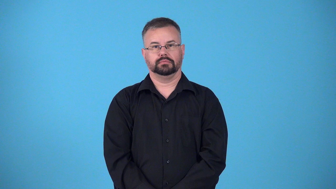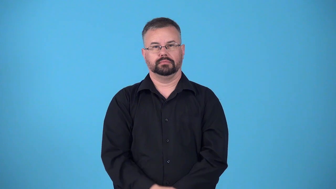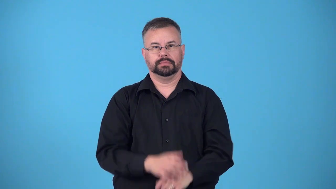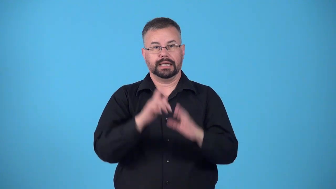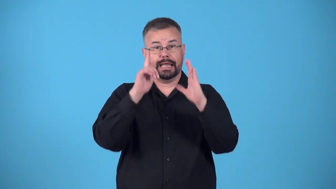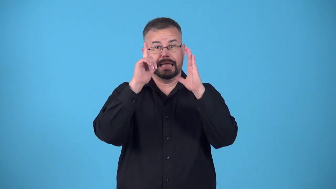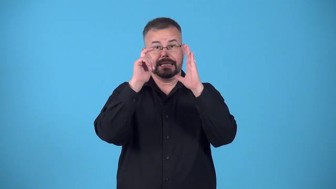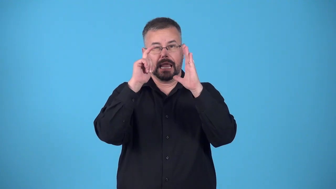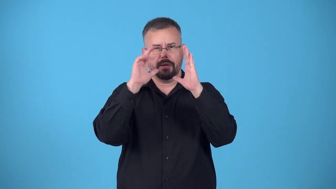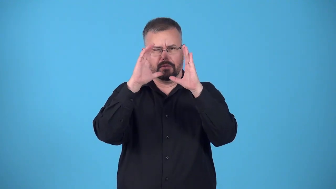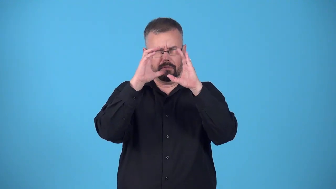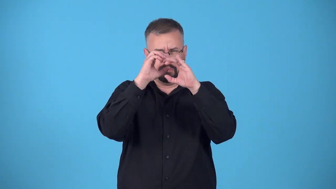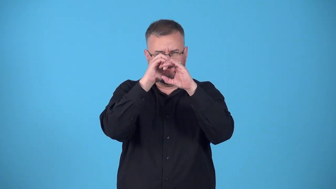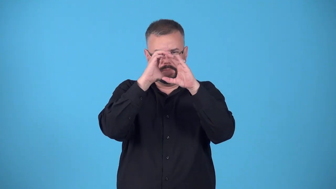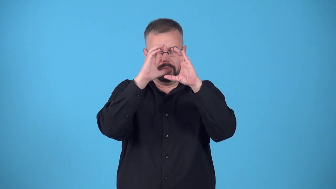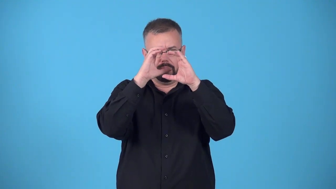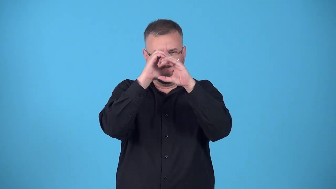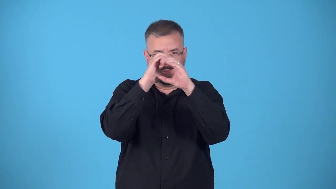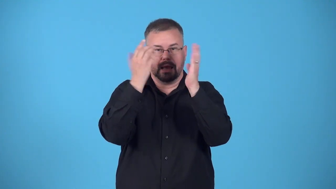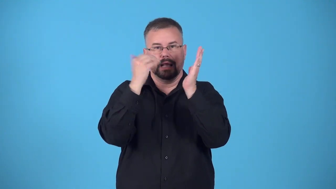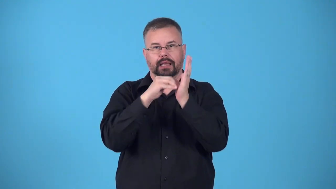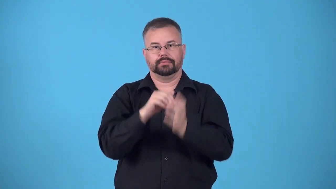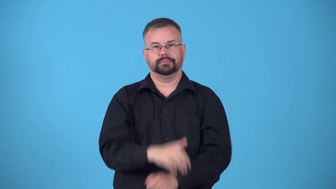refocus a camera